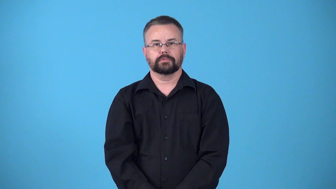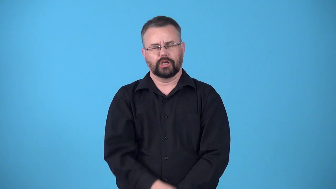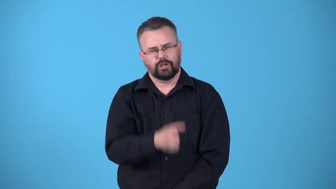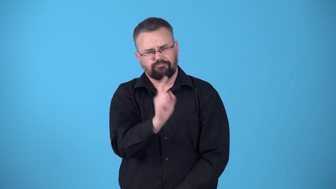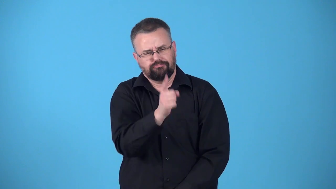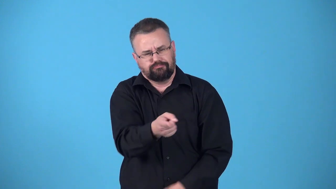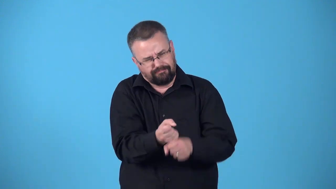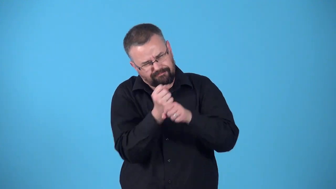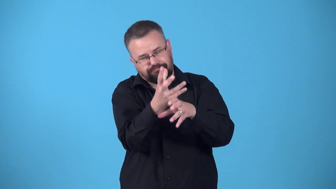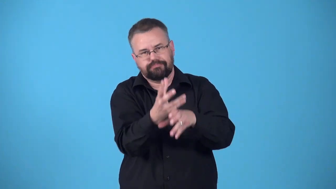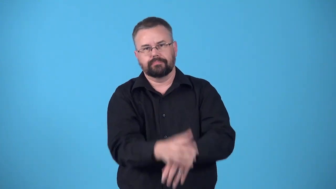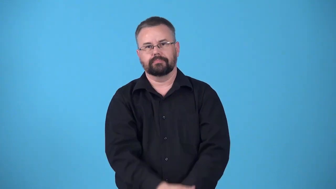call on the carpet